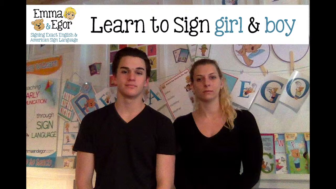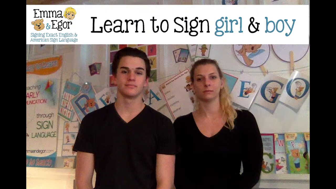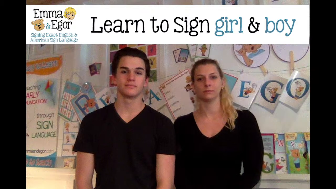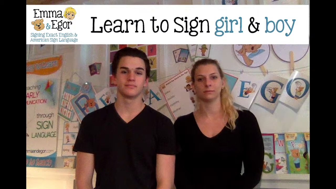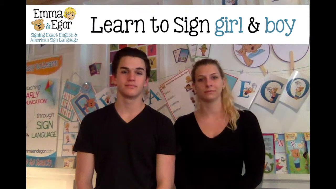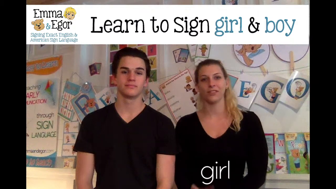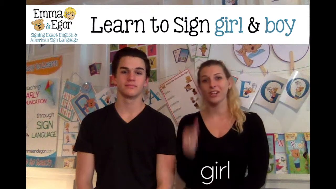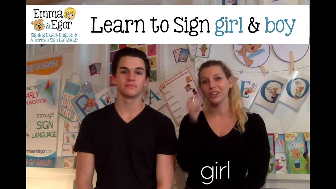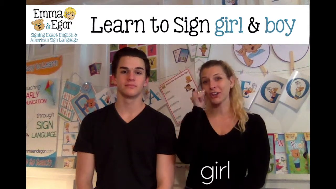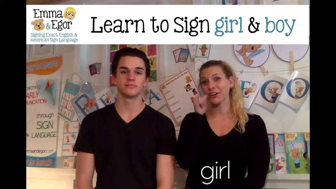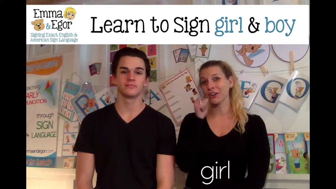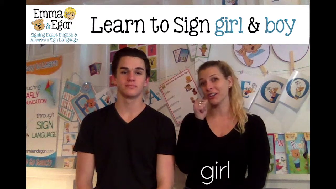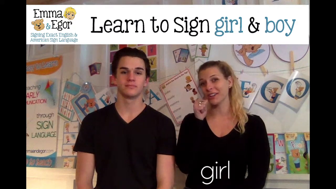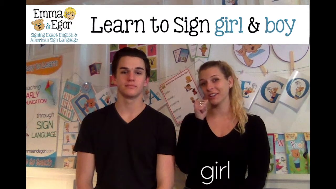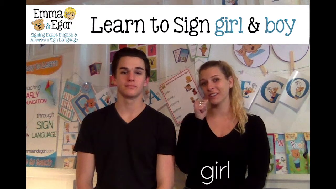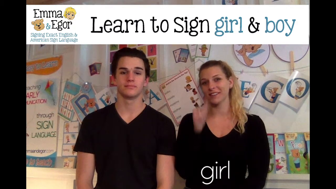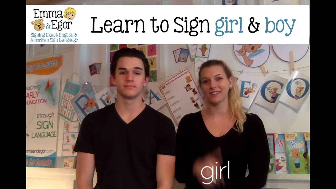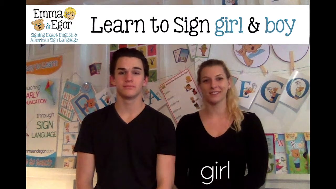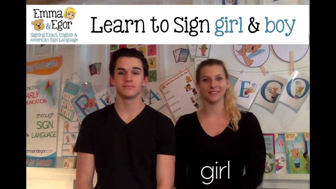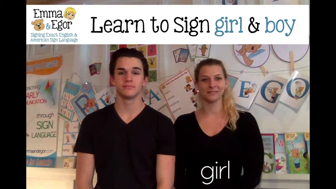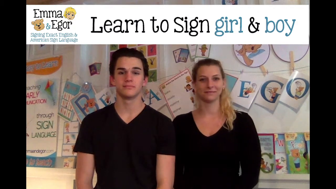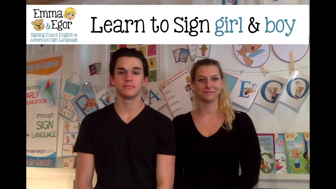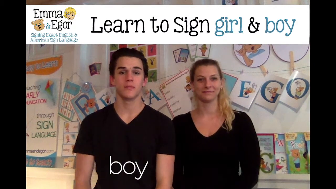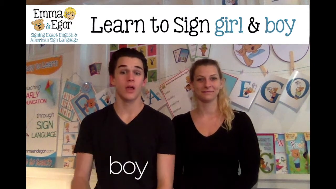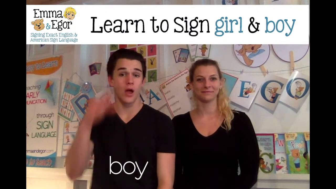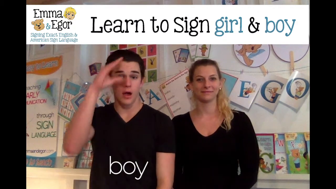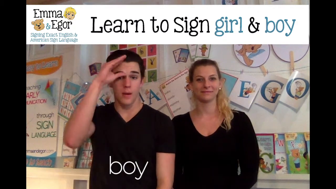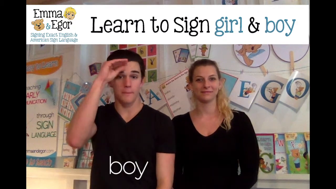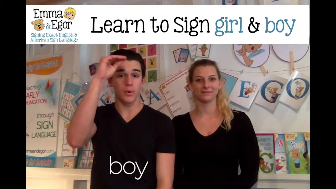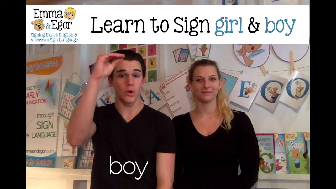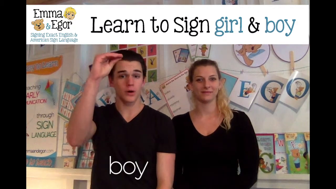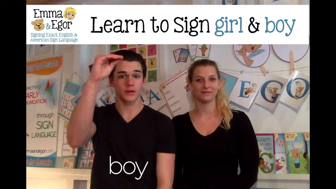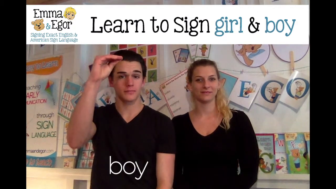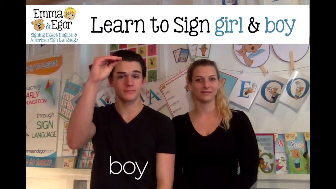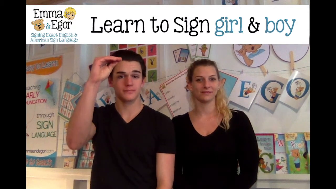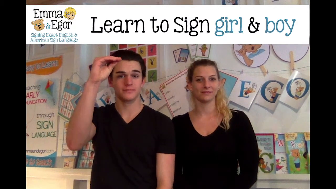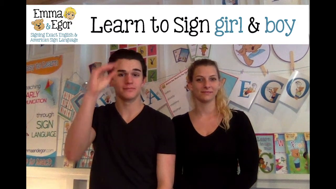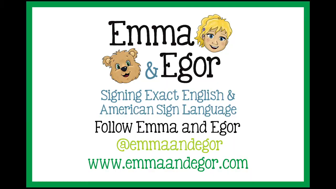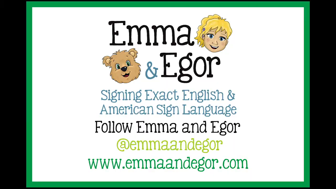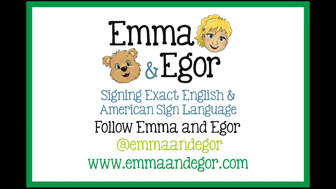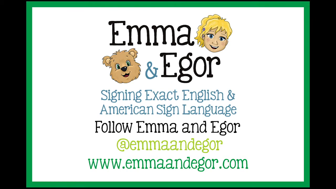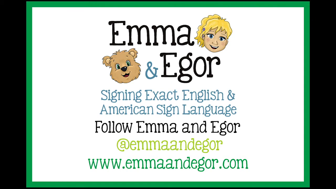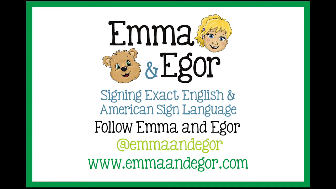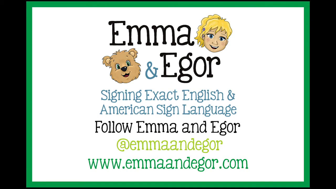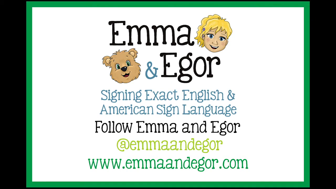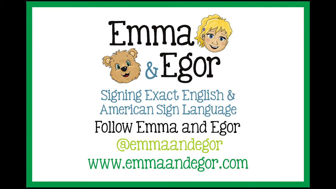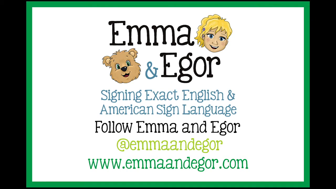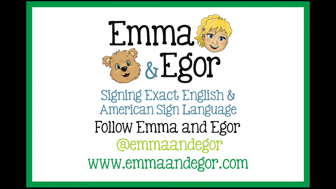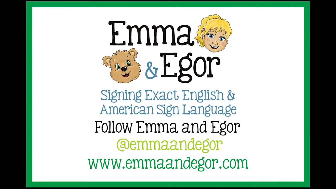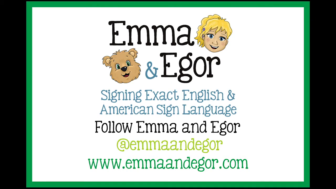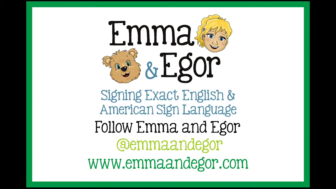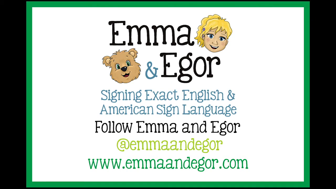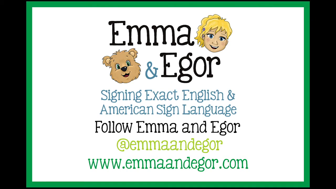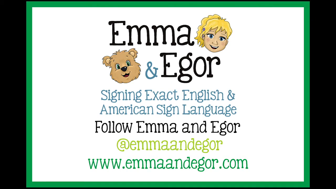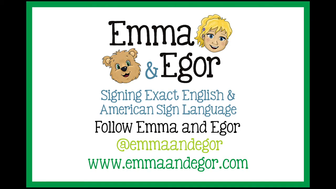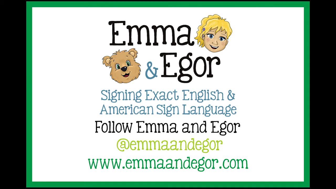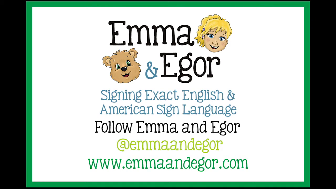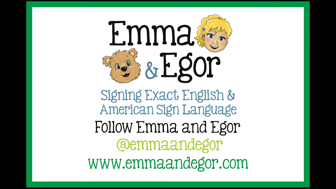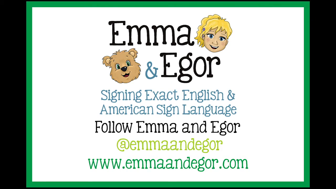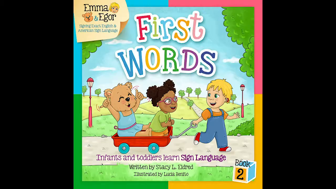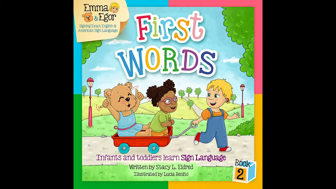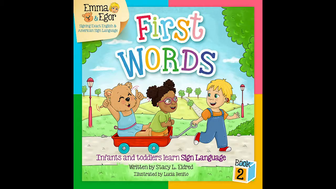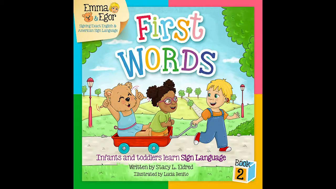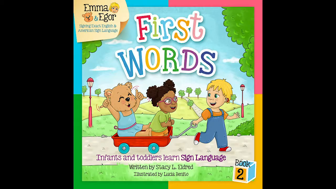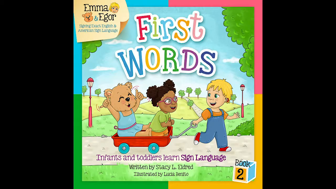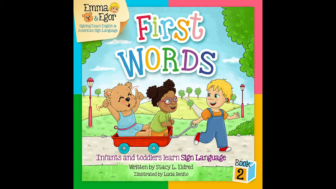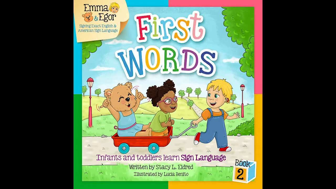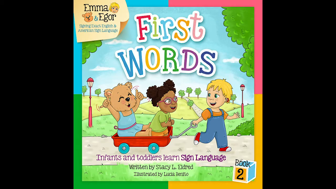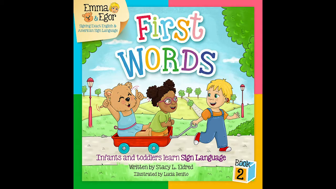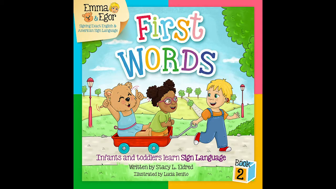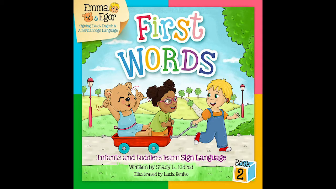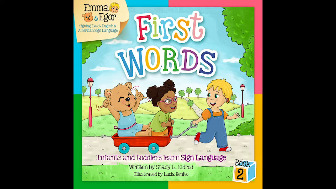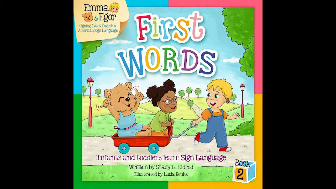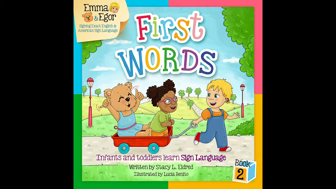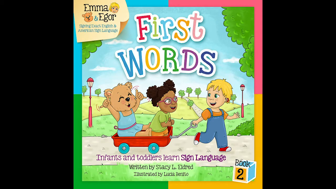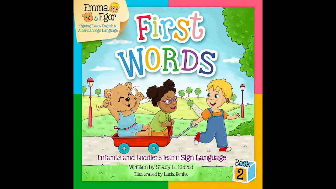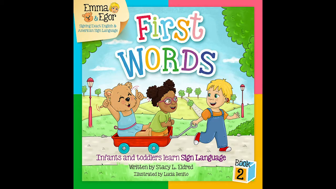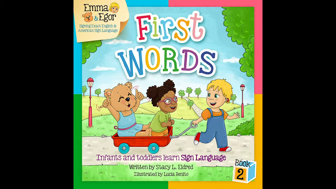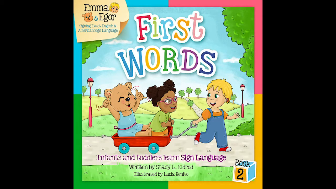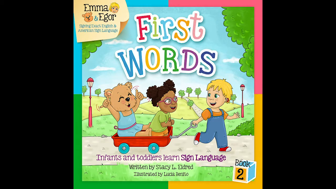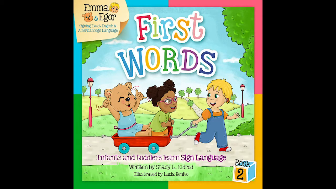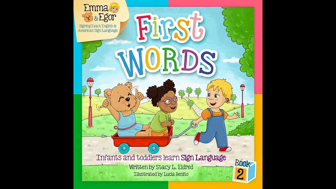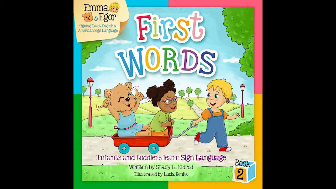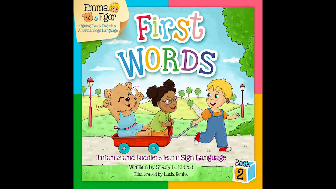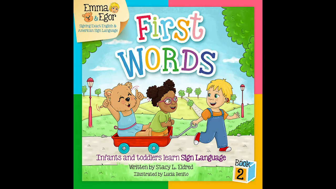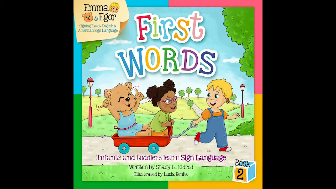Girl and Boy